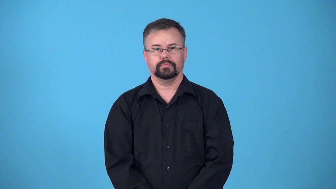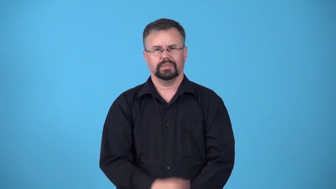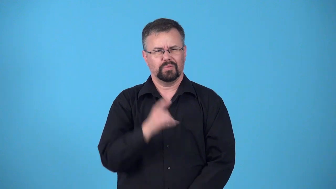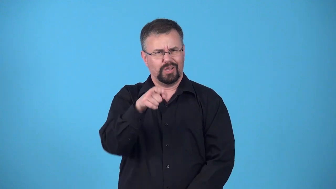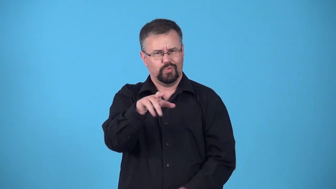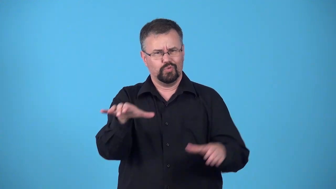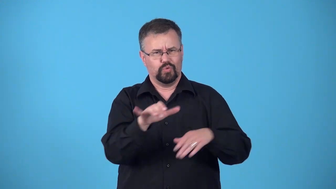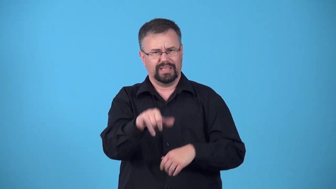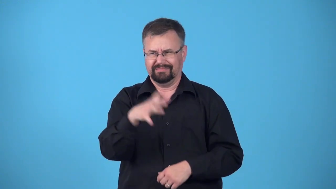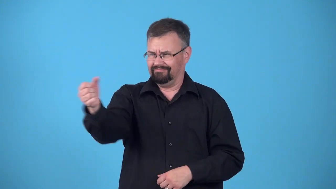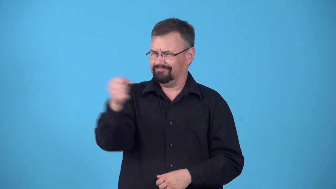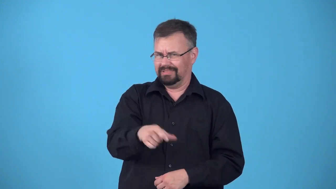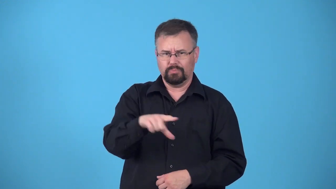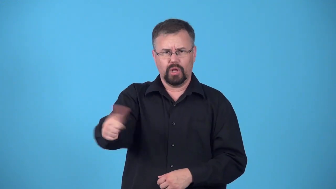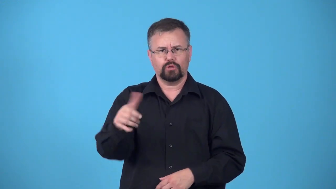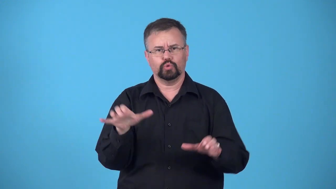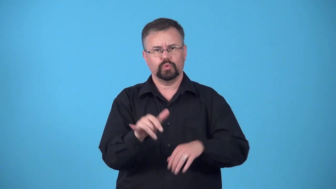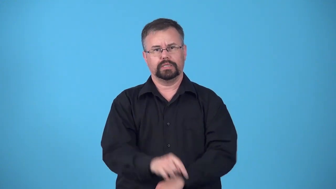why keep a dog and bark yourself